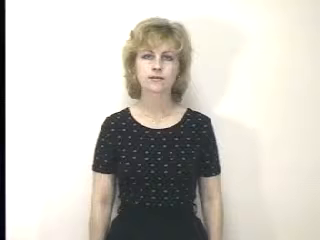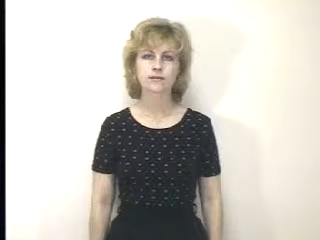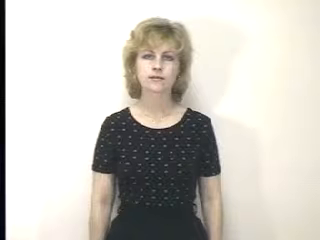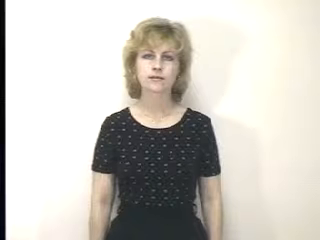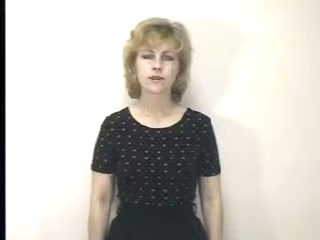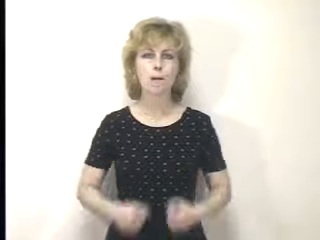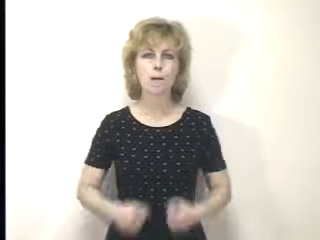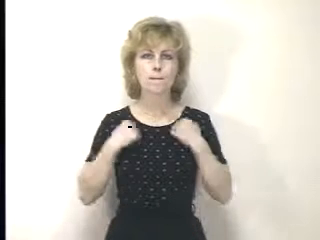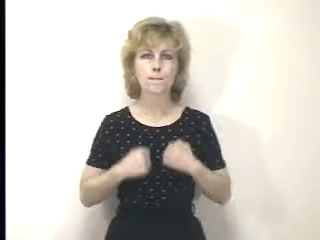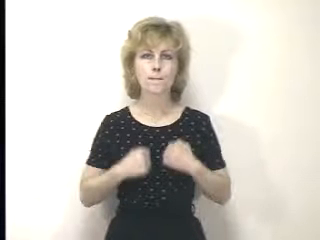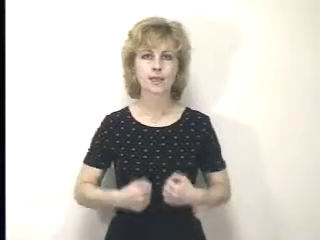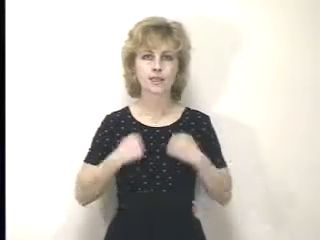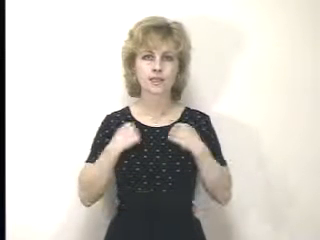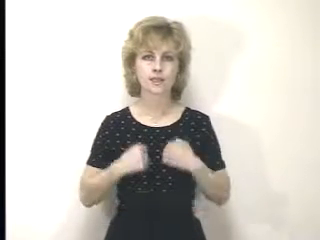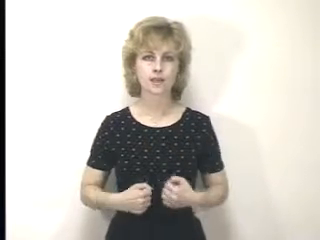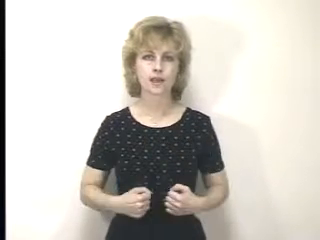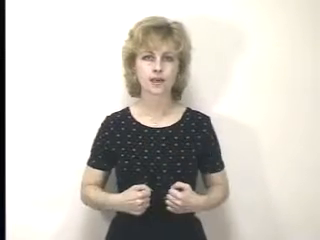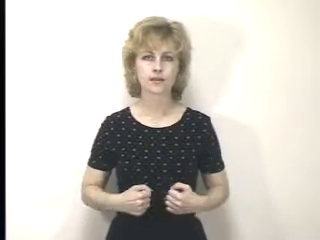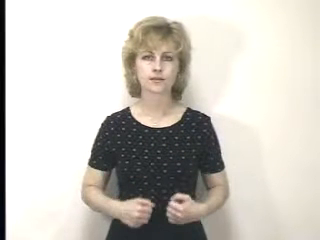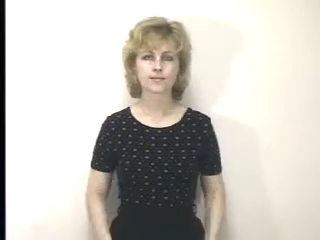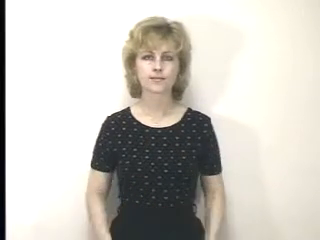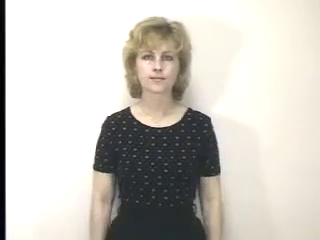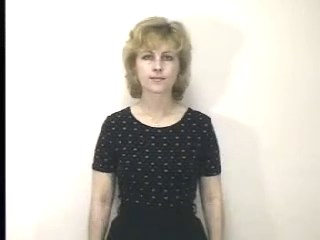washoneself